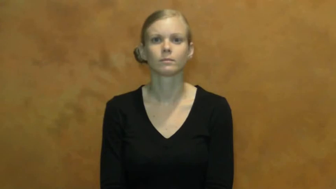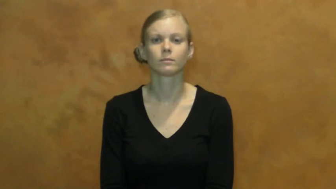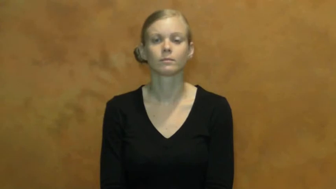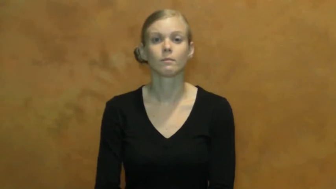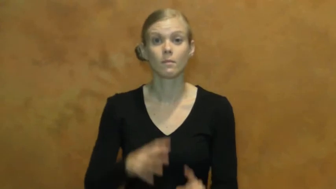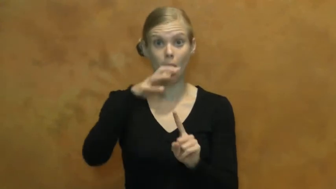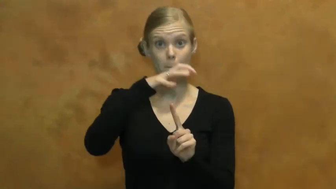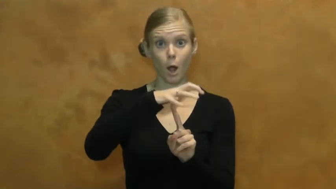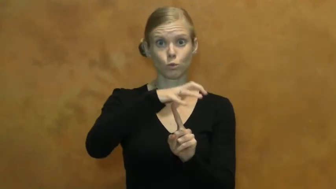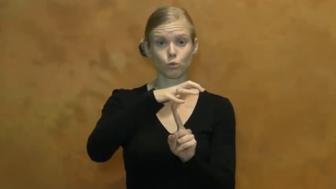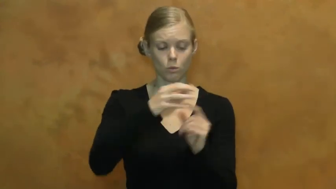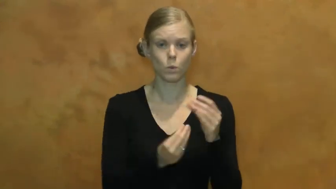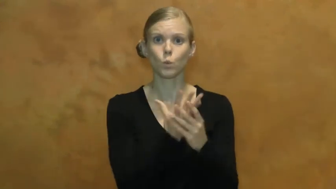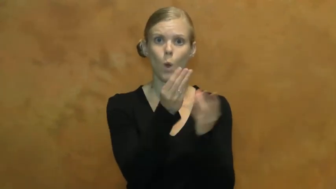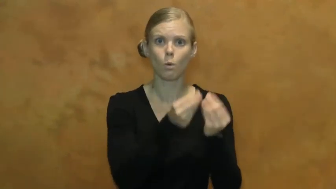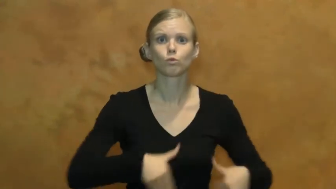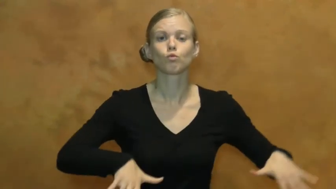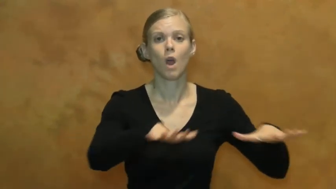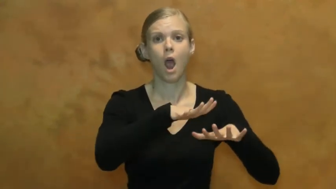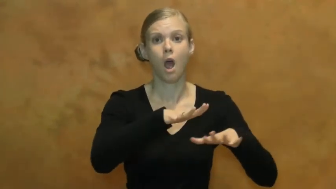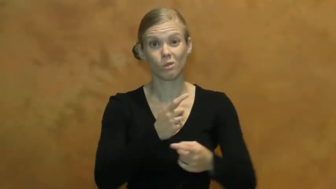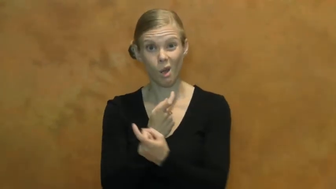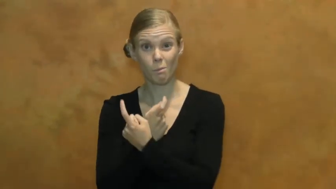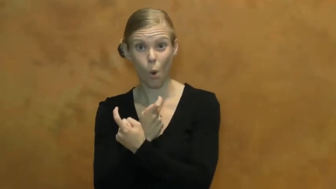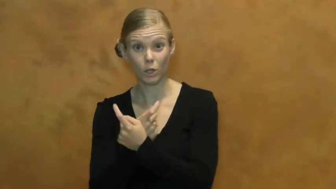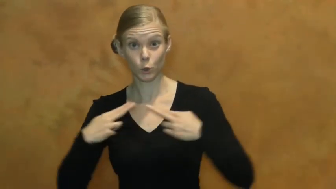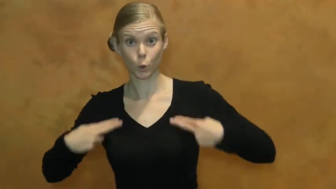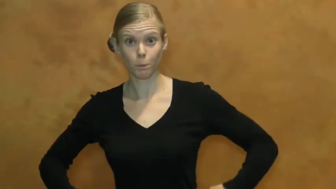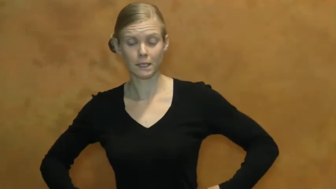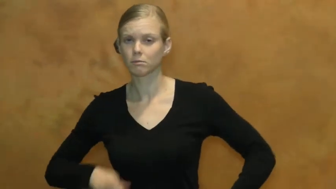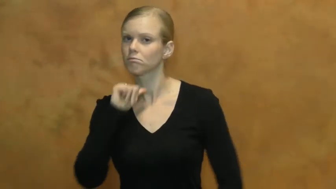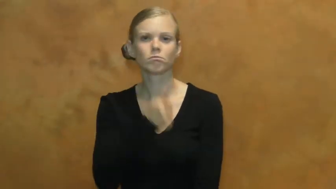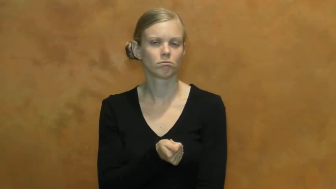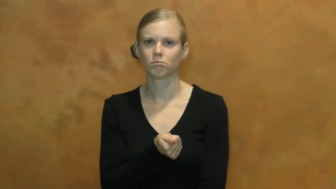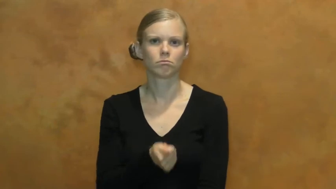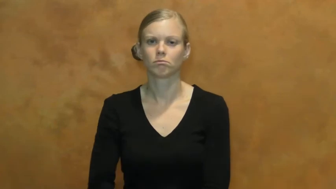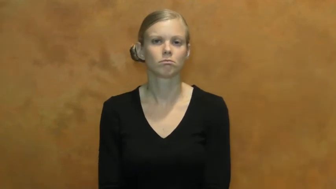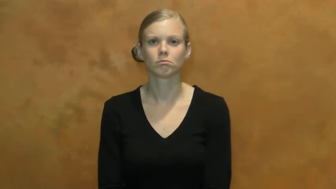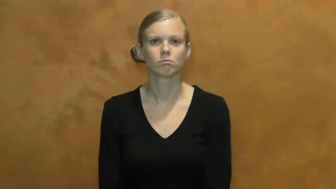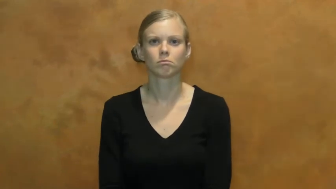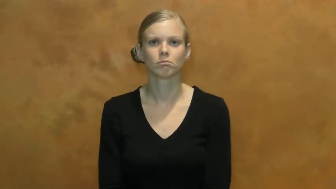edible fungi